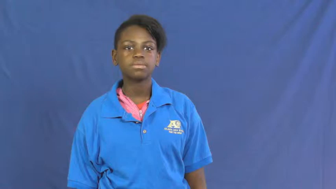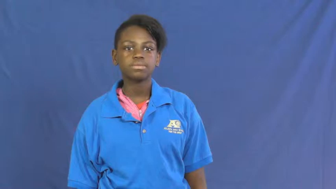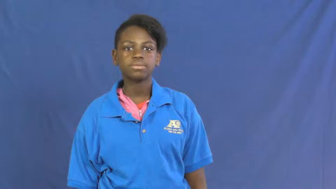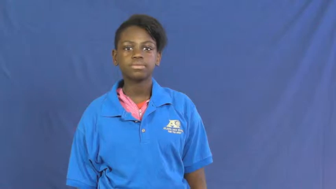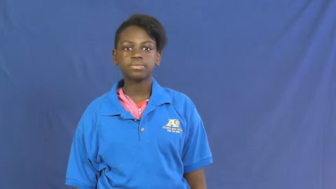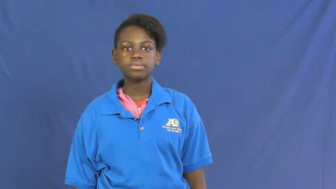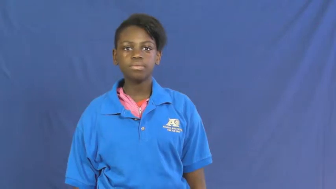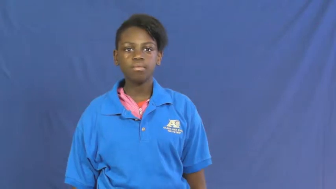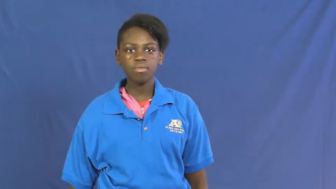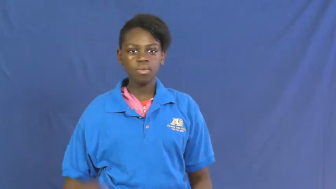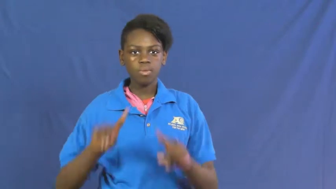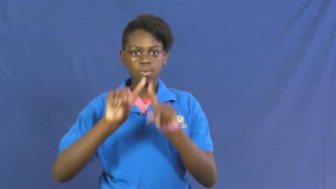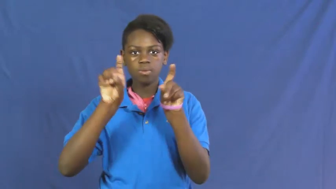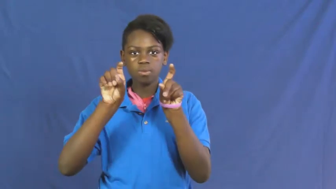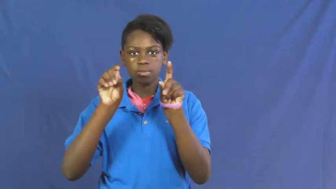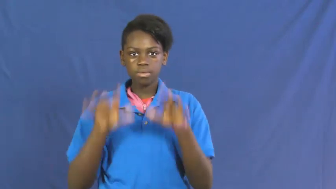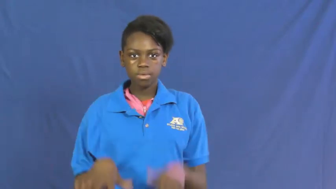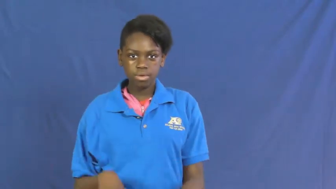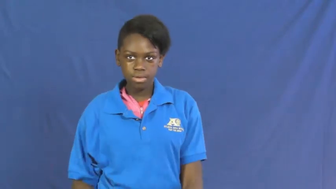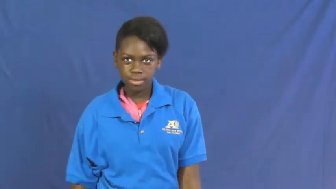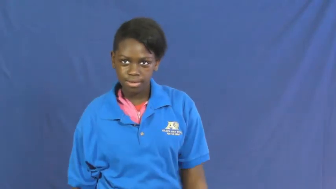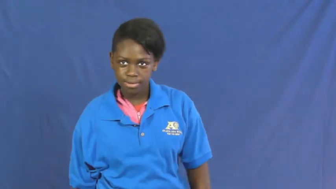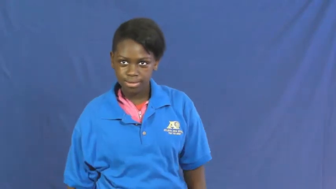test